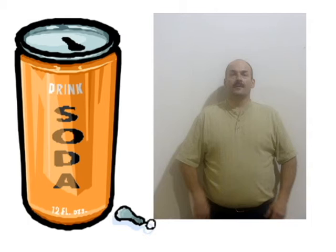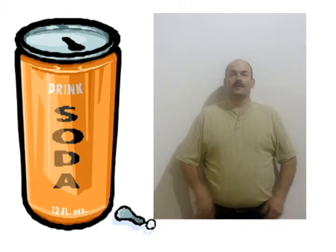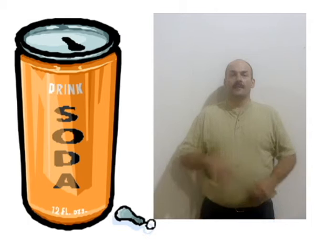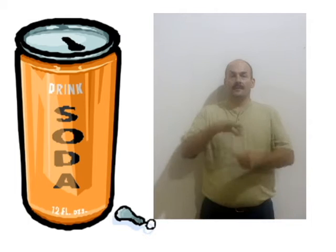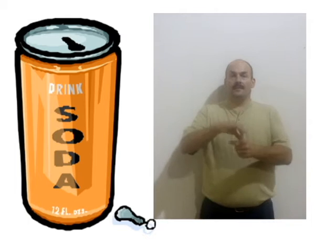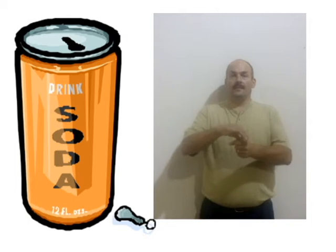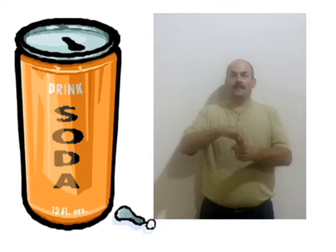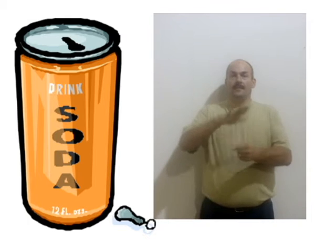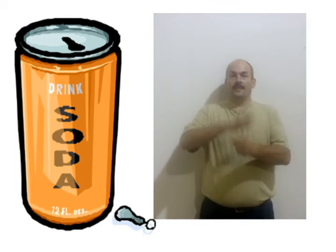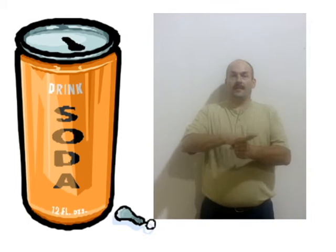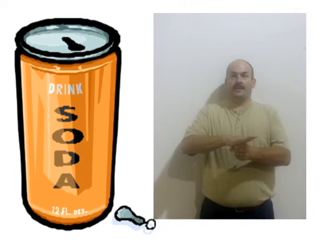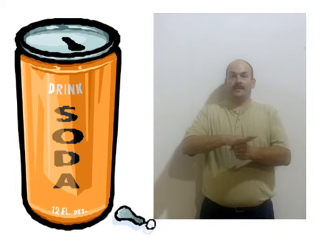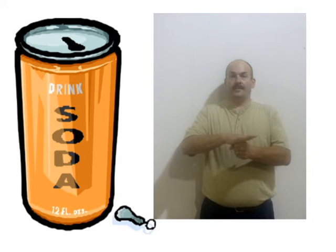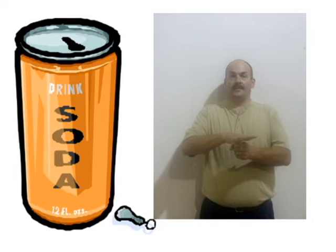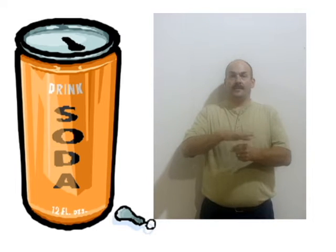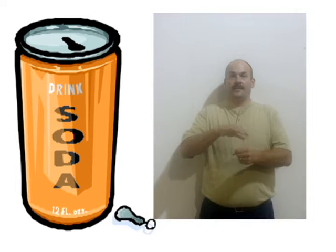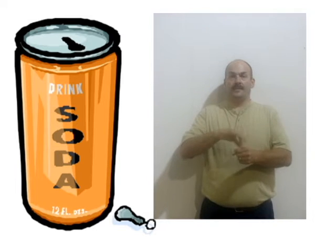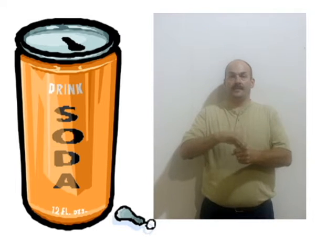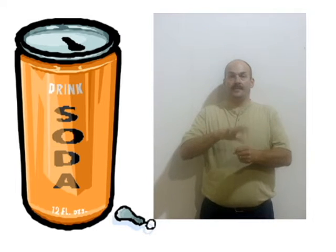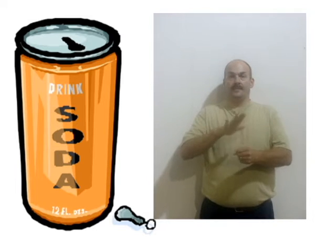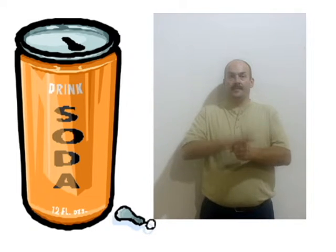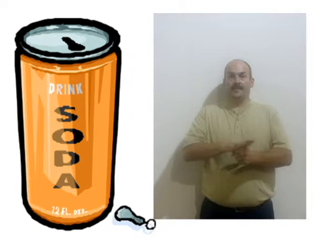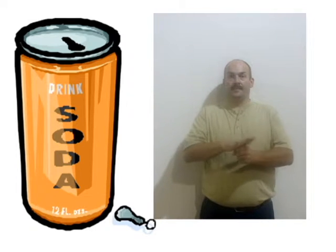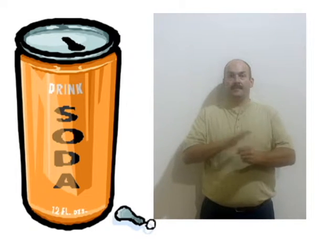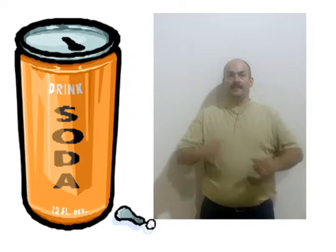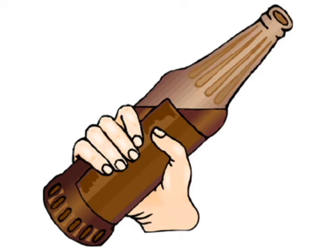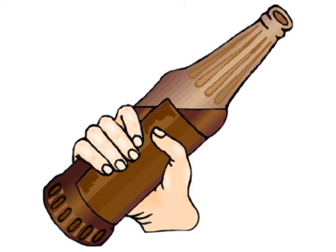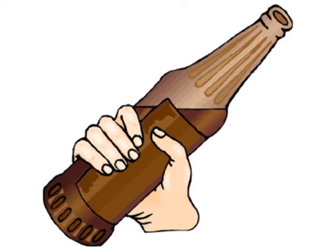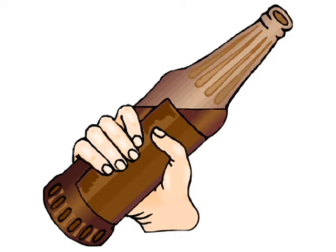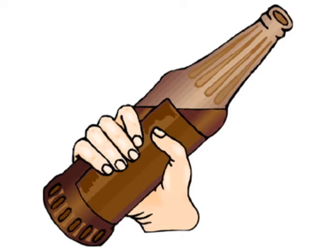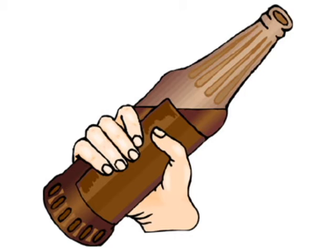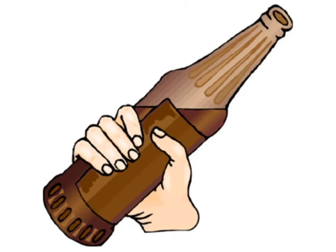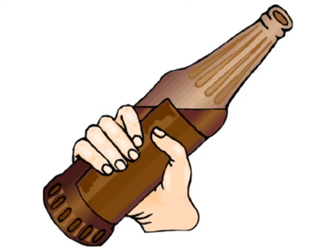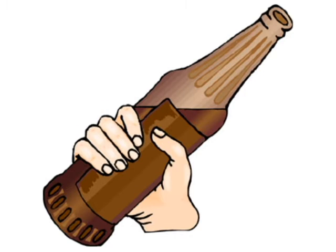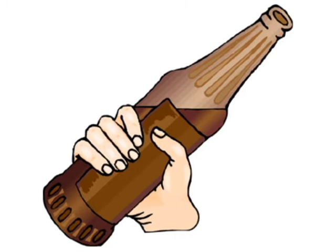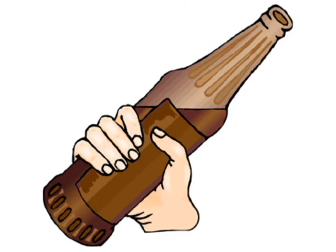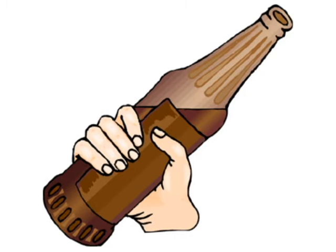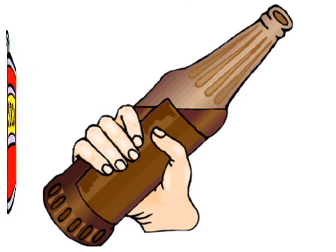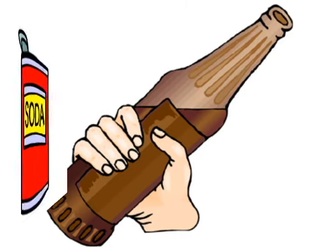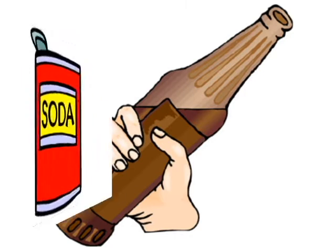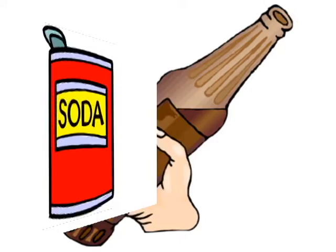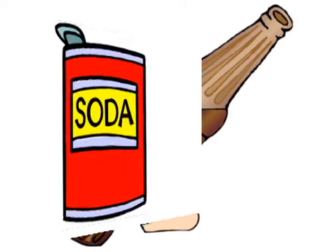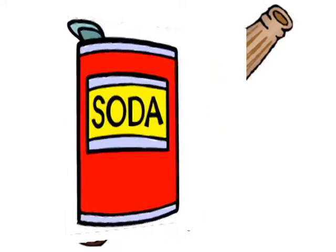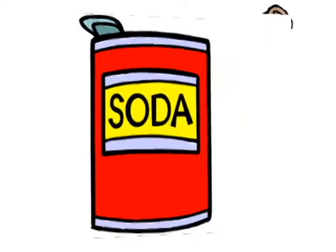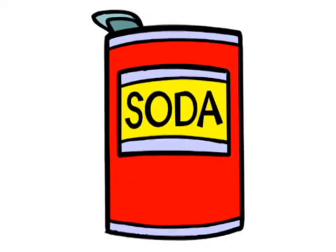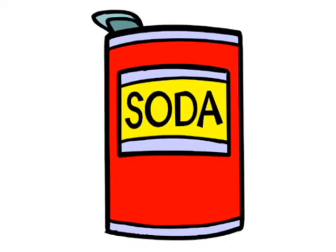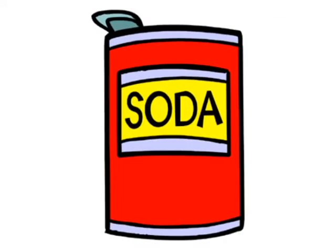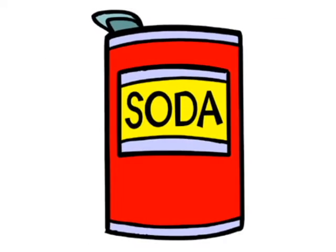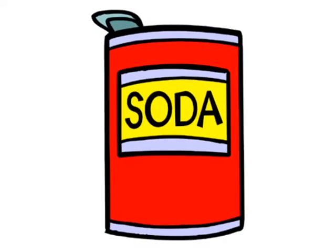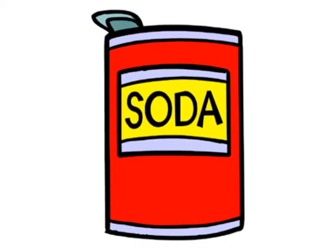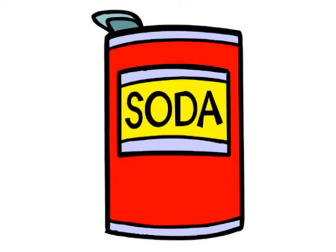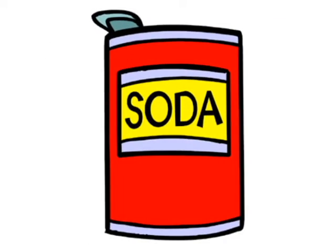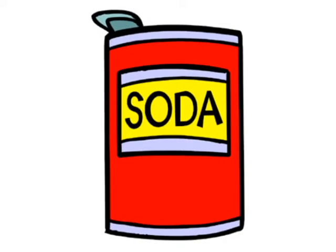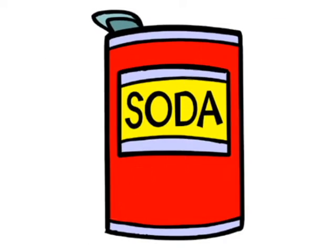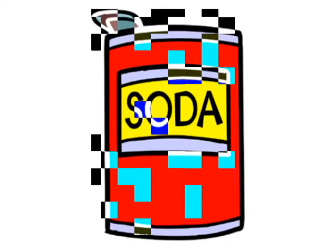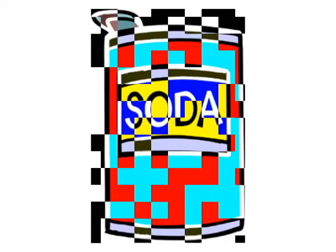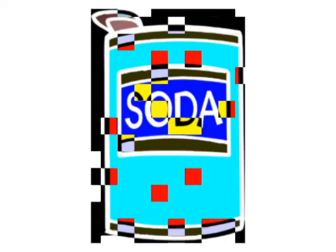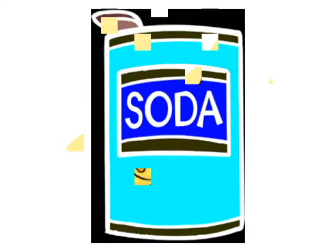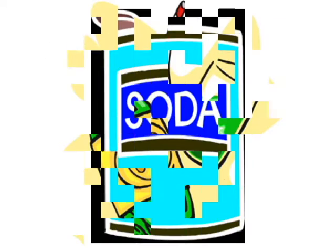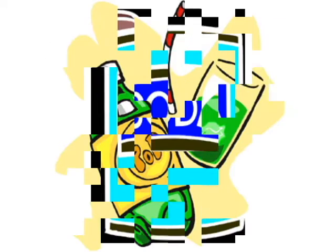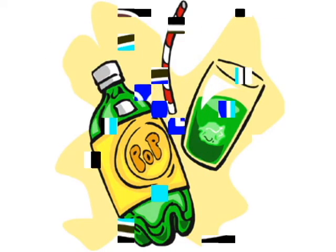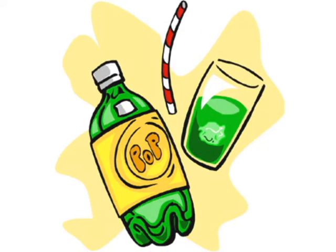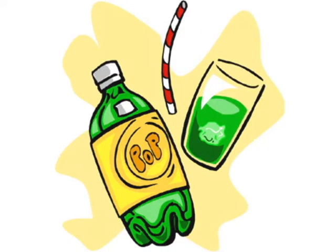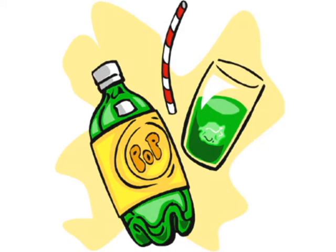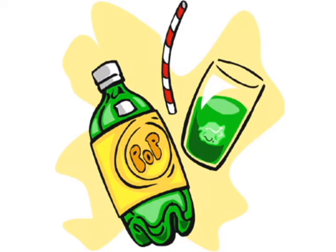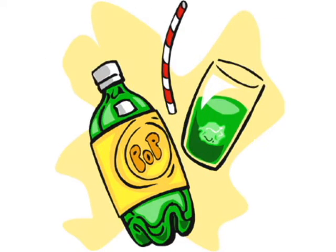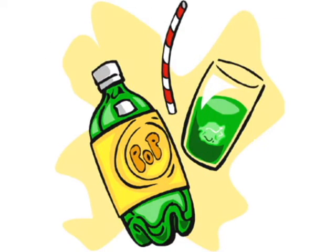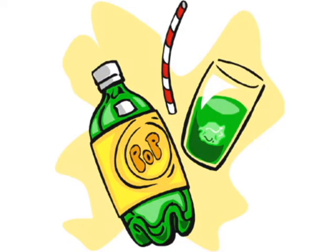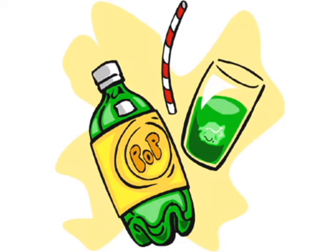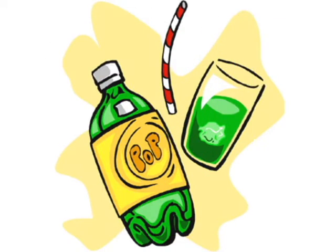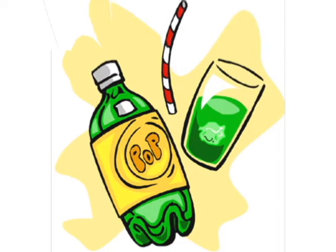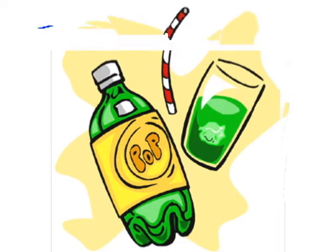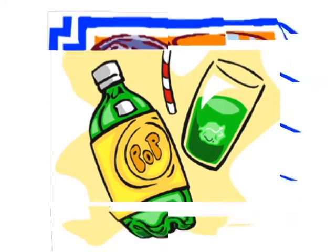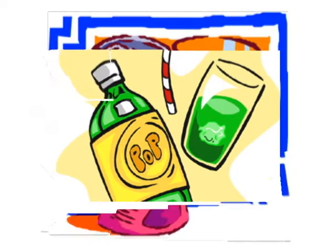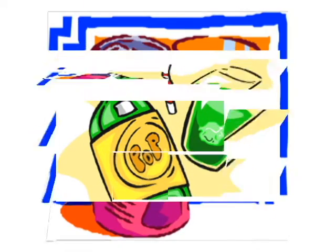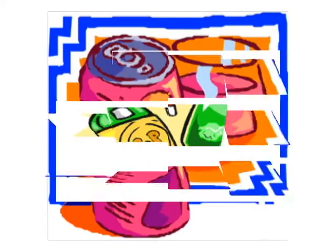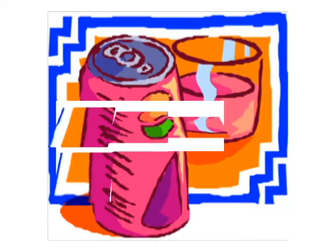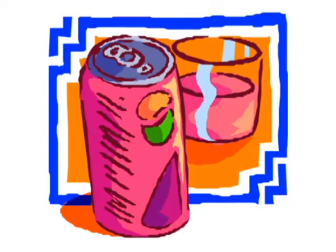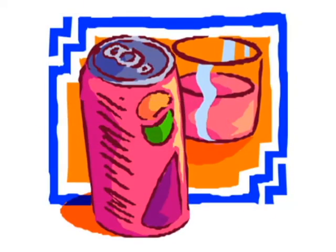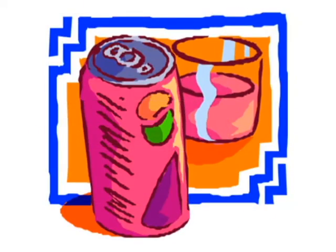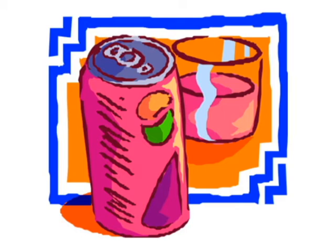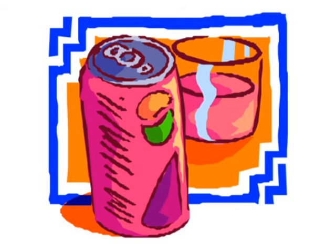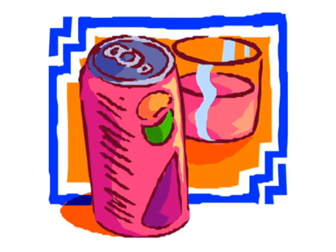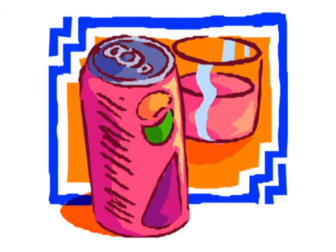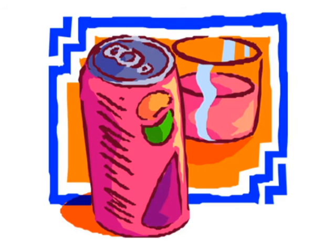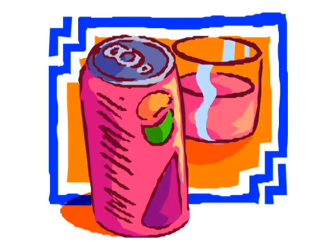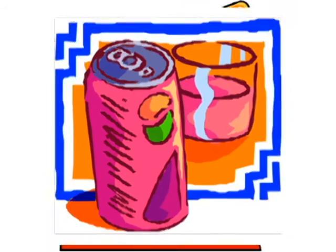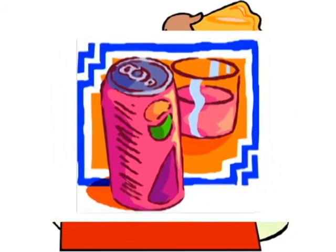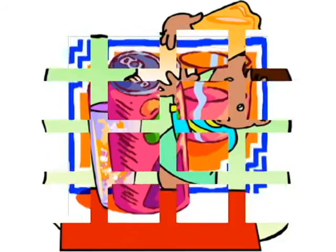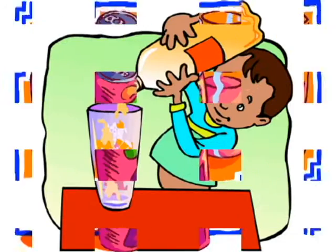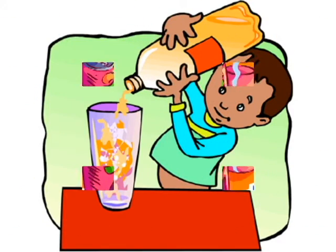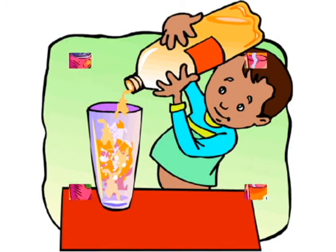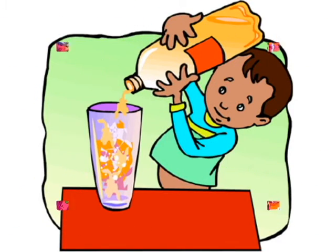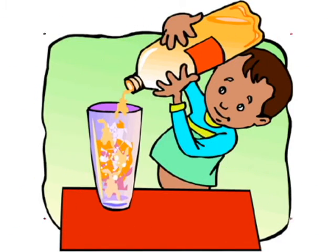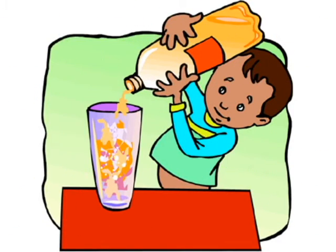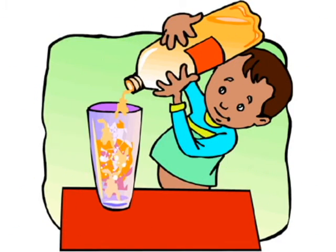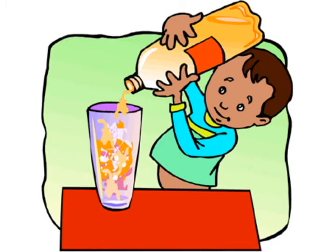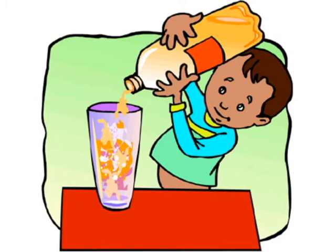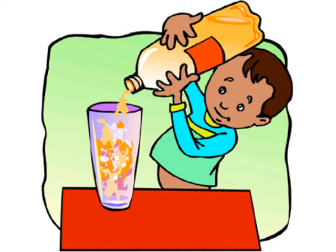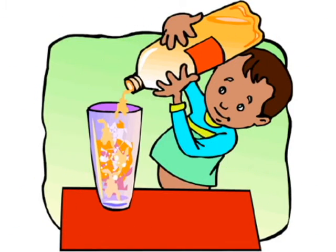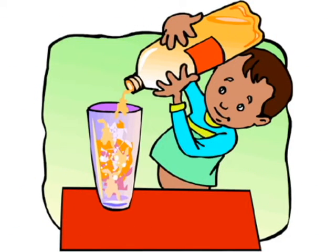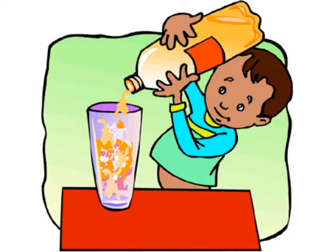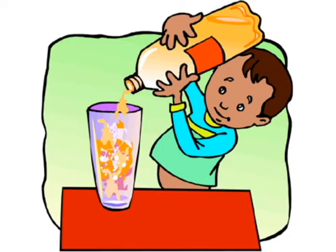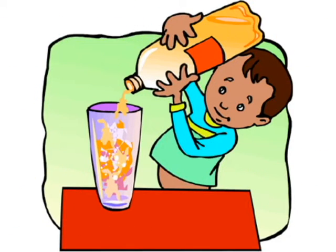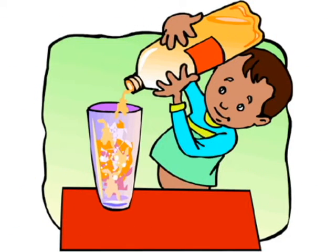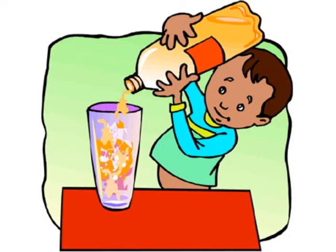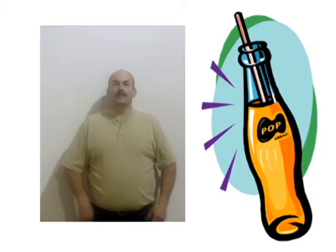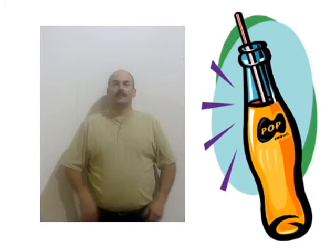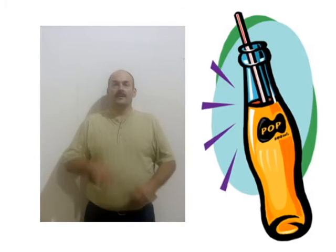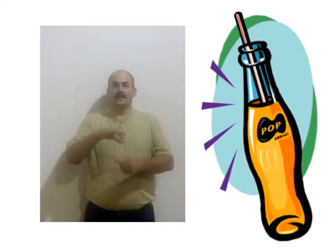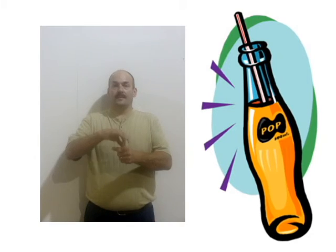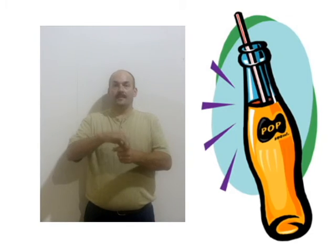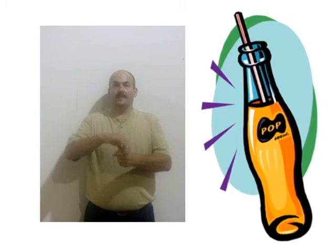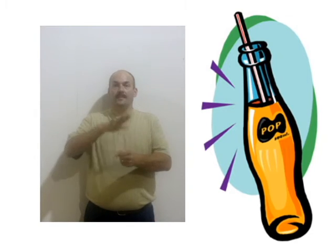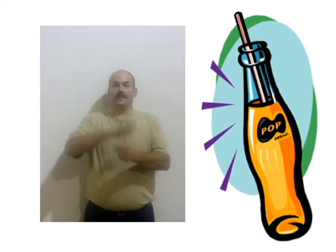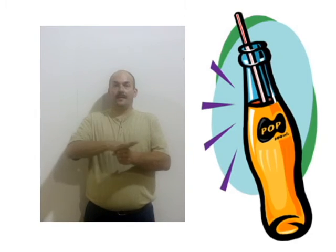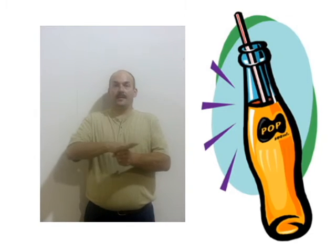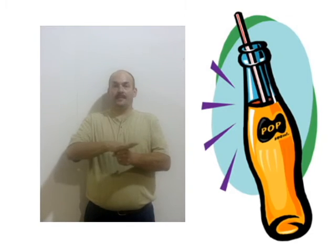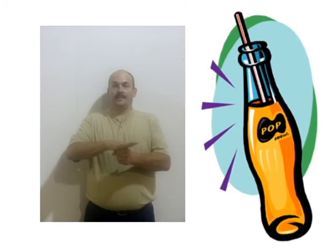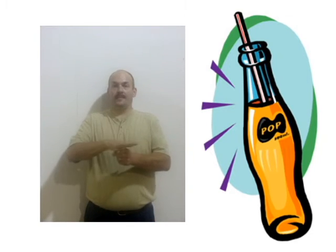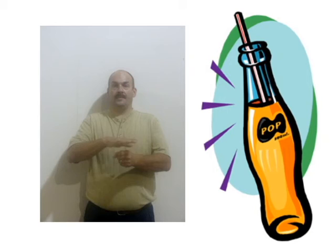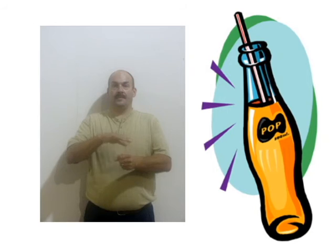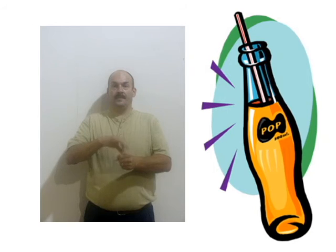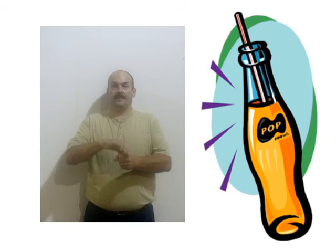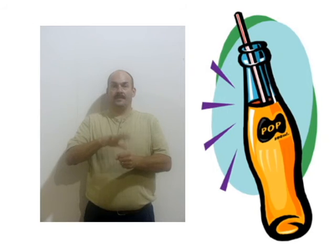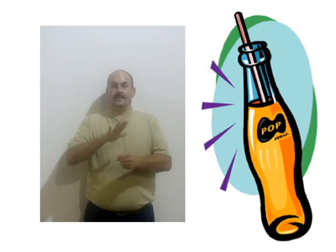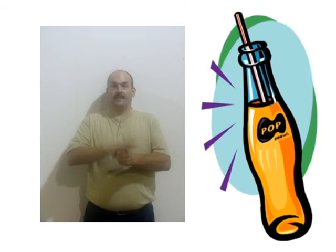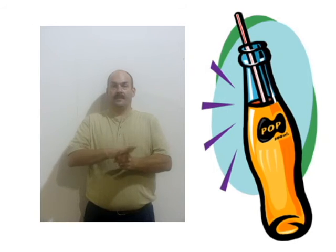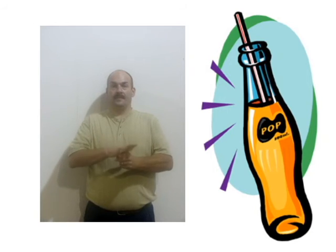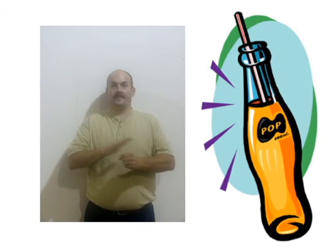soda